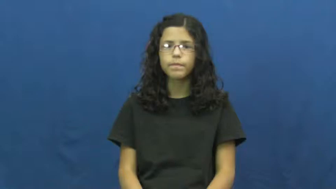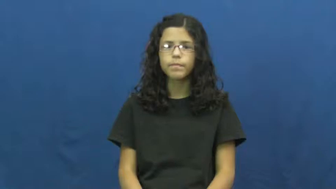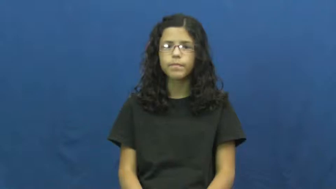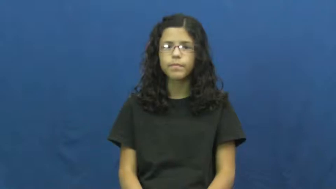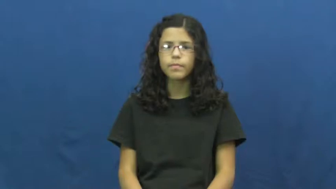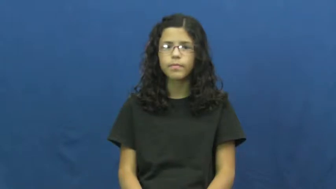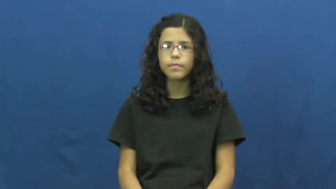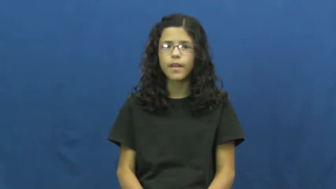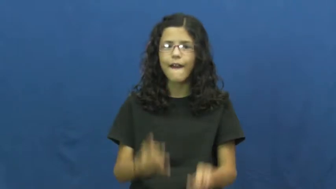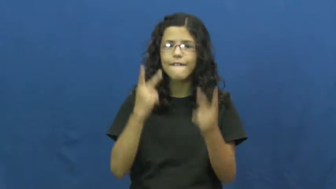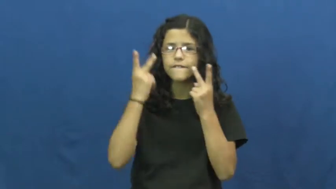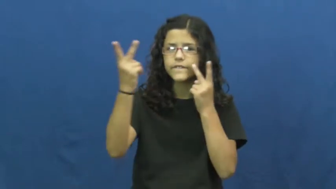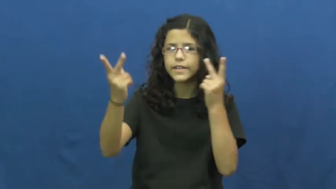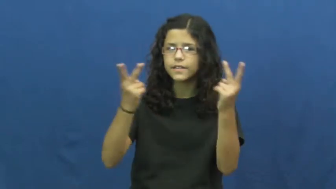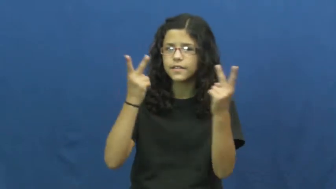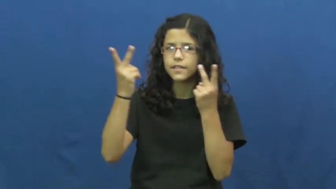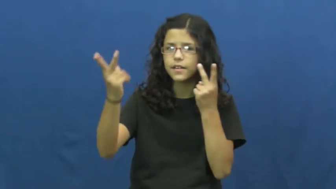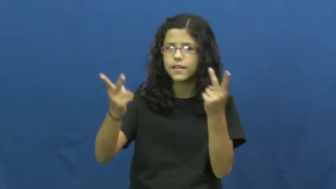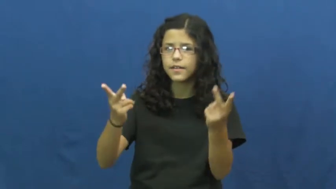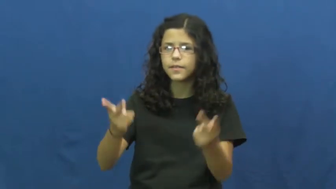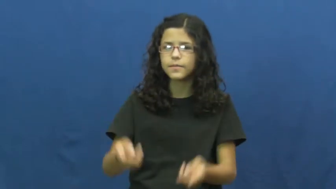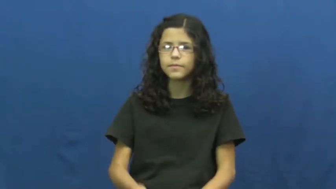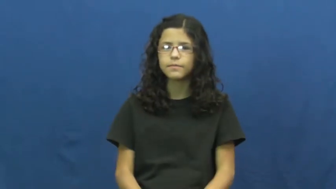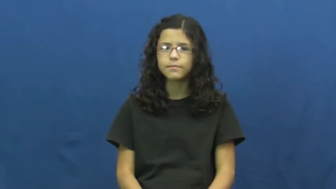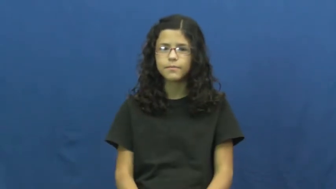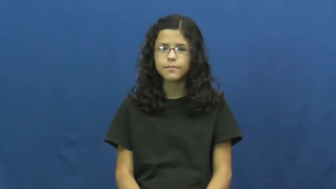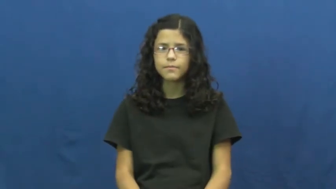go around,go round,come round-visit